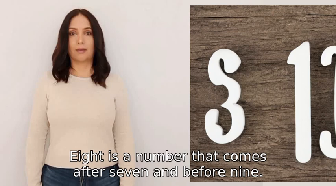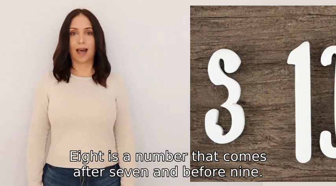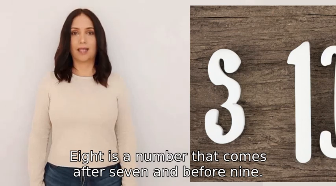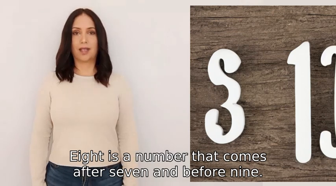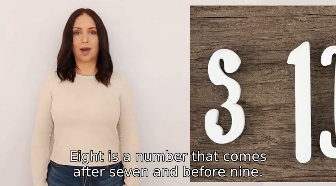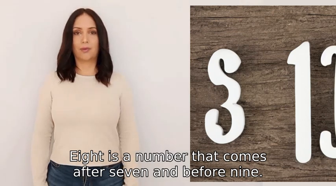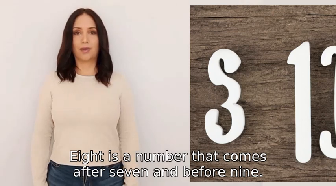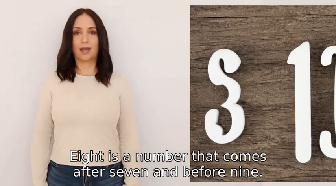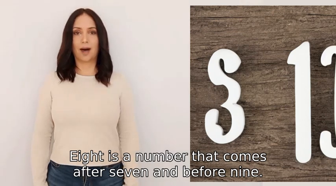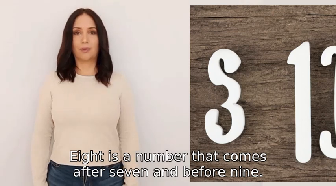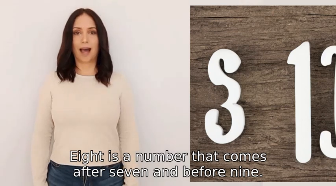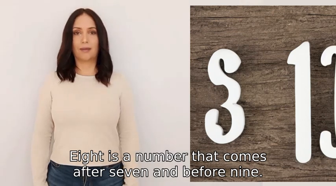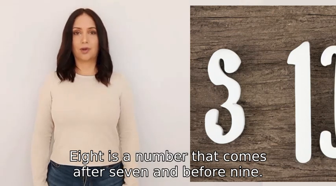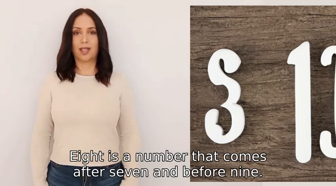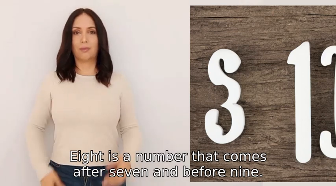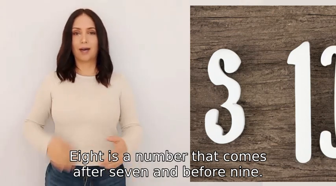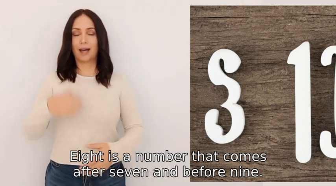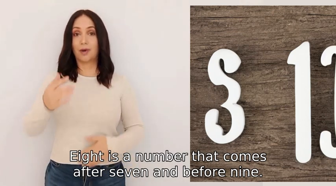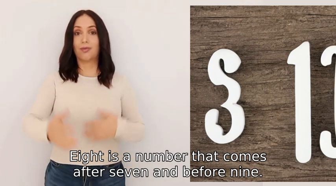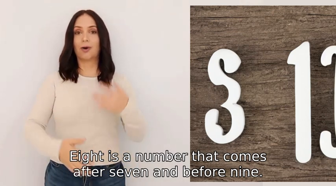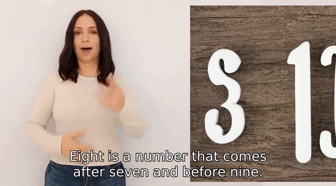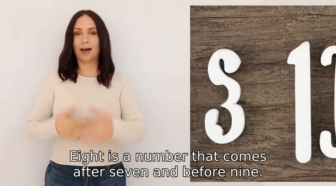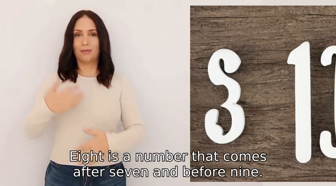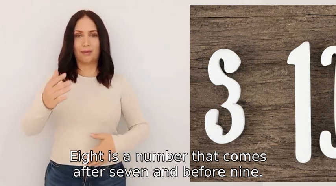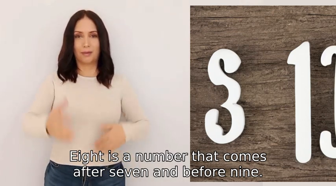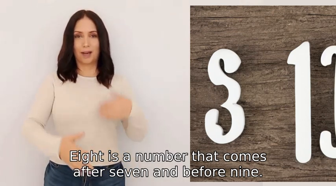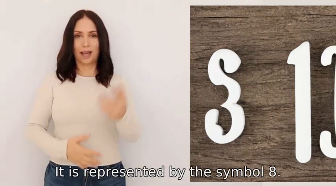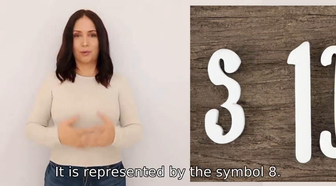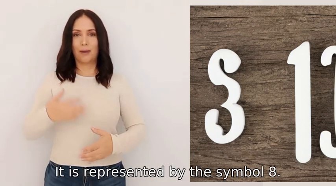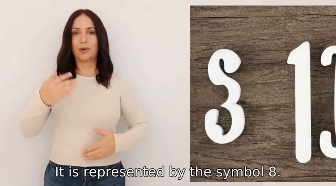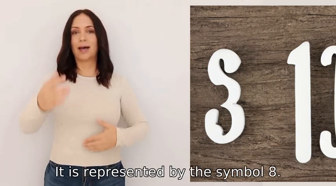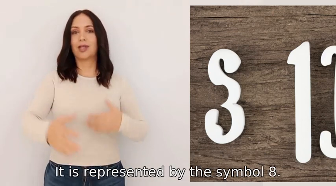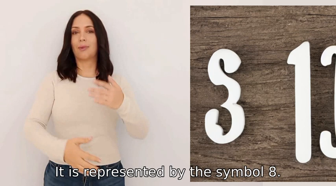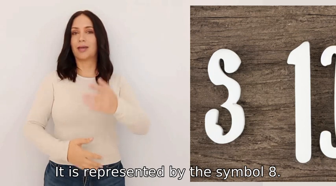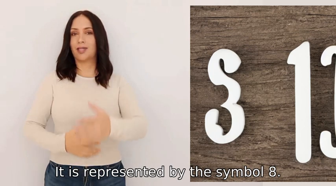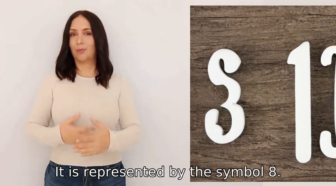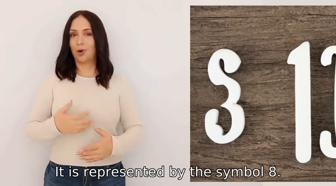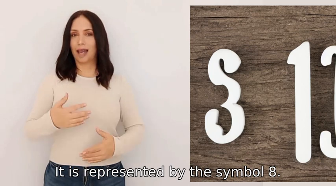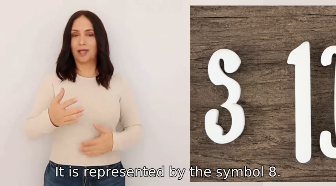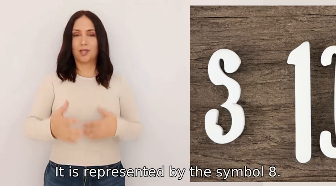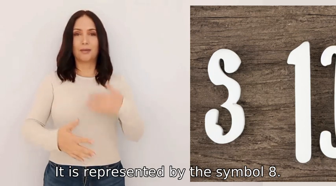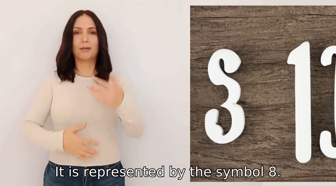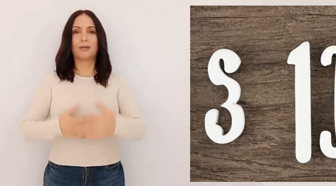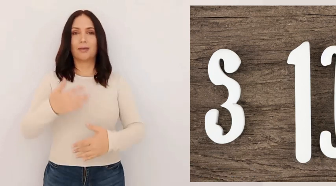what's mean eight